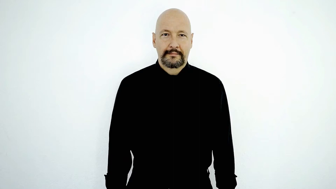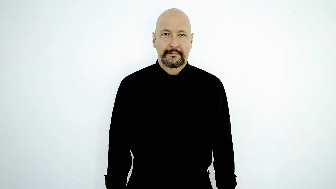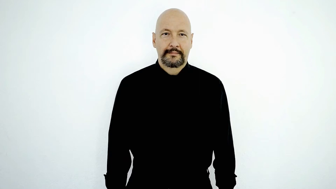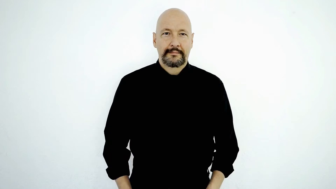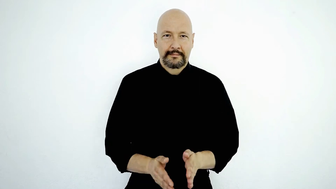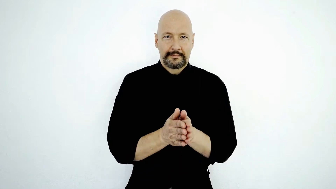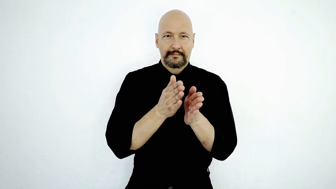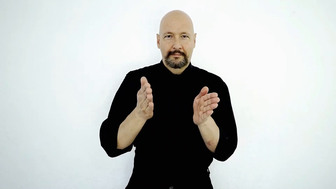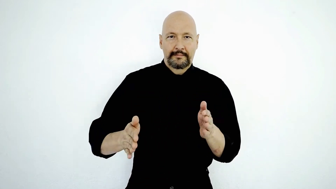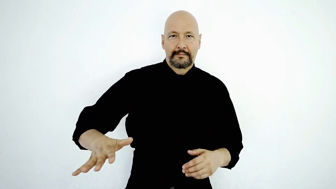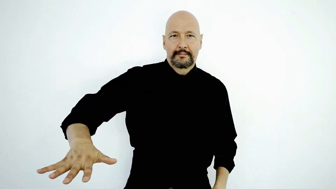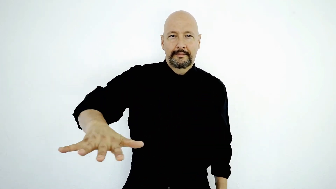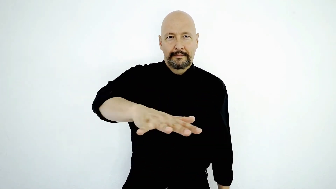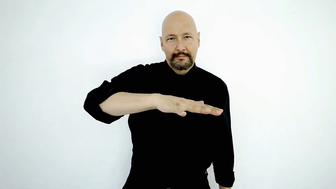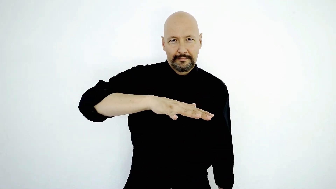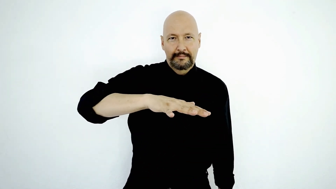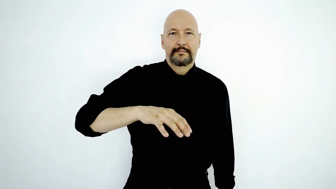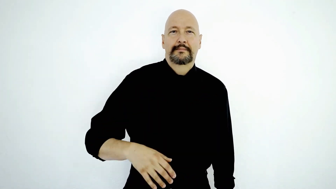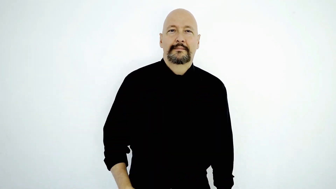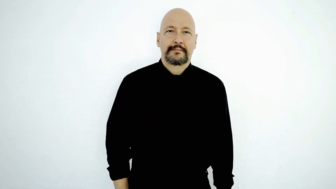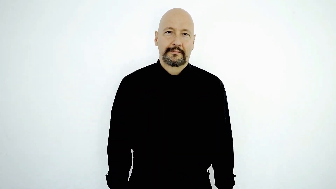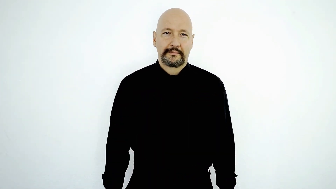NEIGHBORHOOD